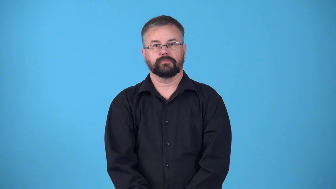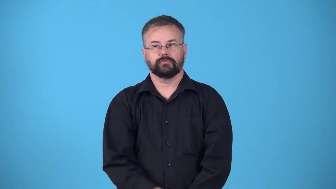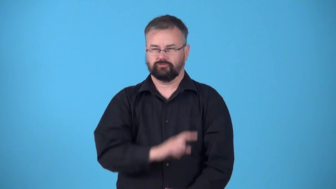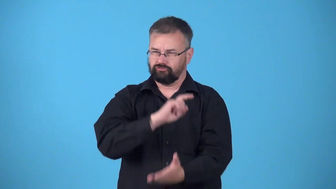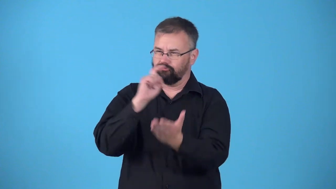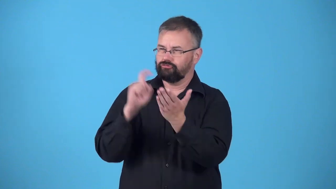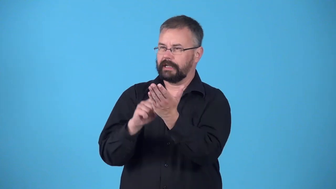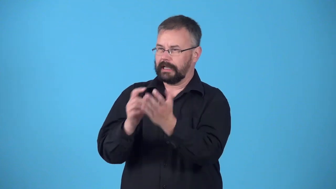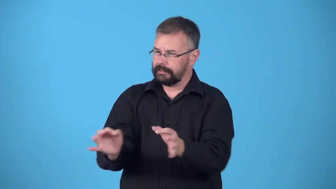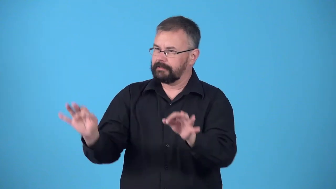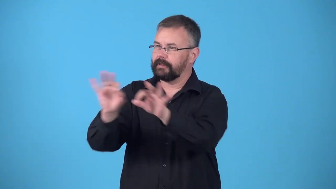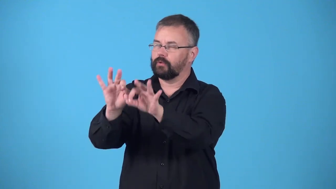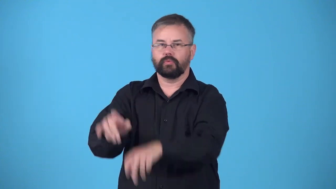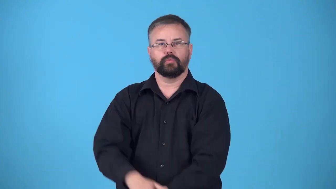count for